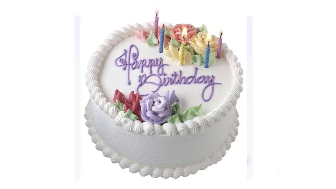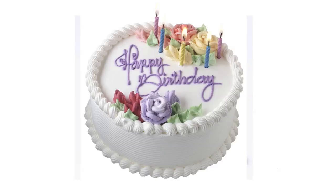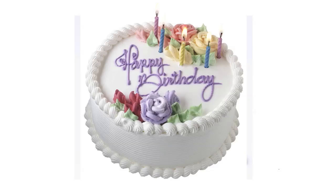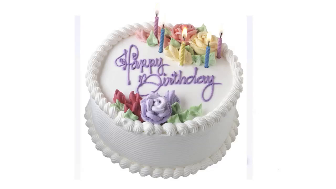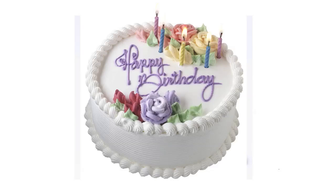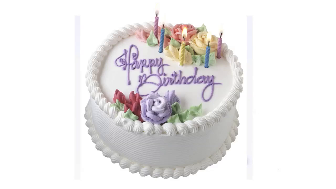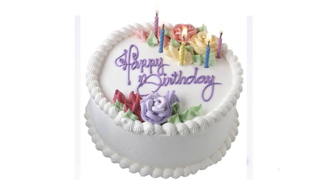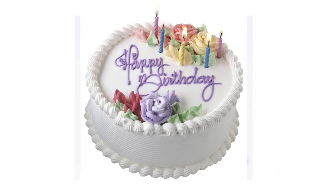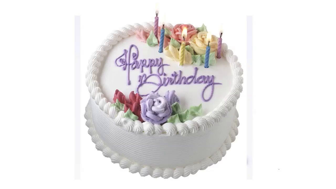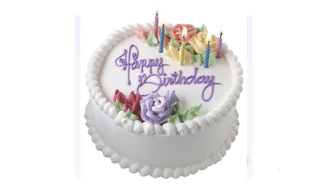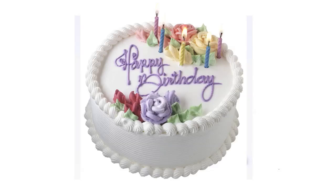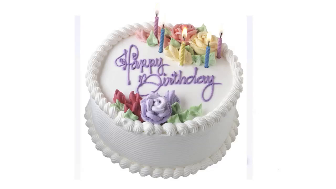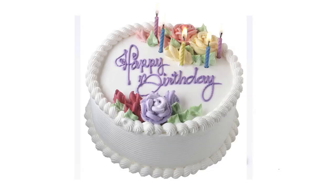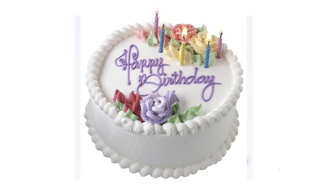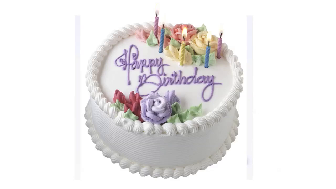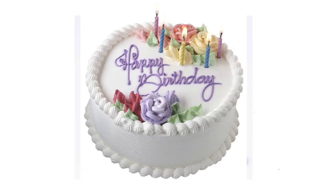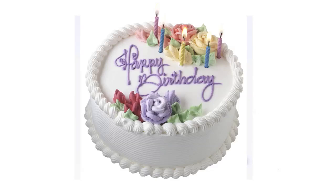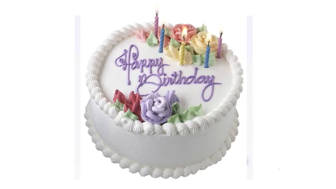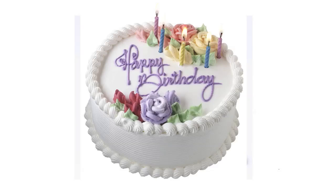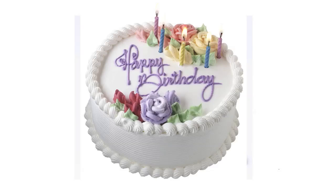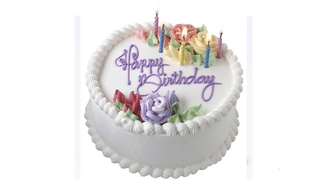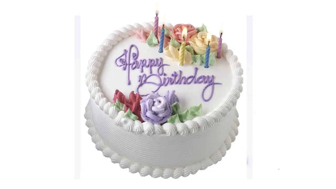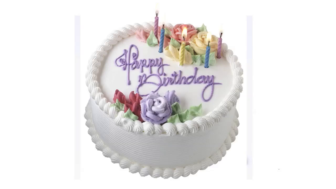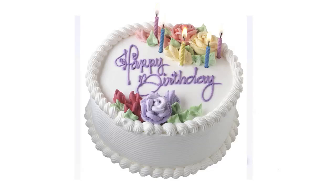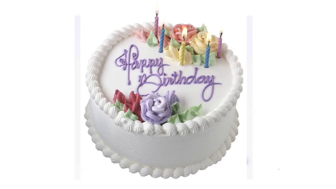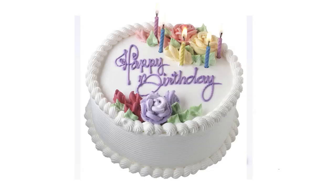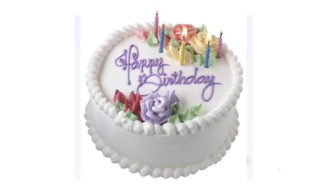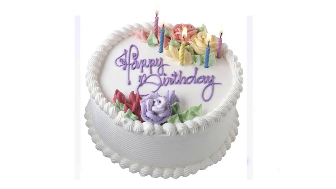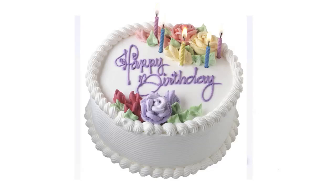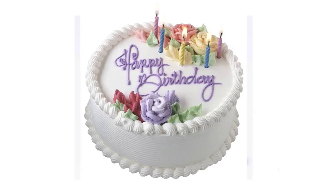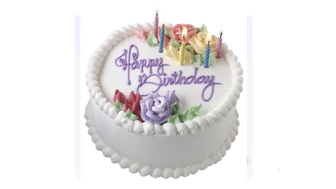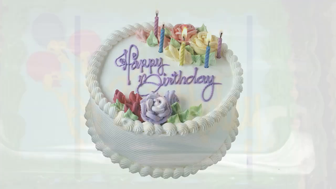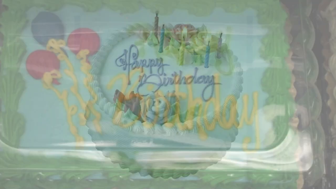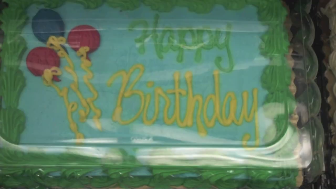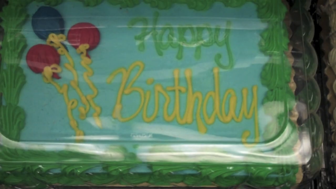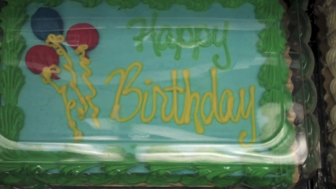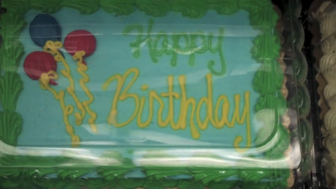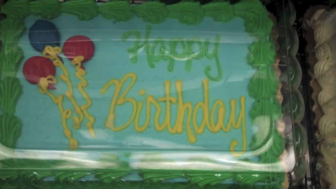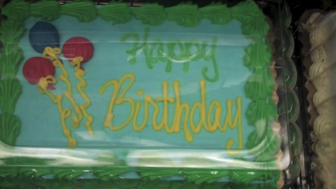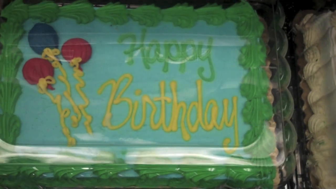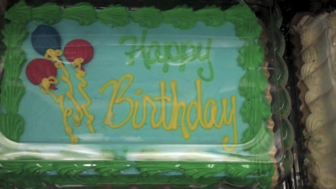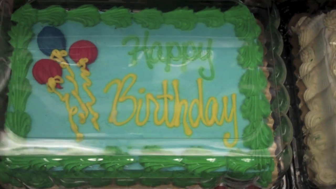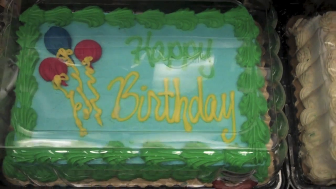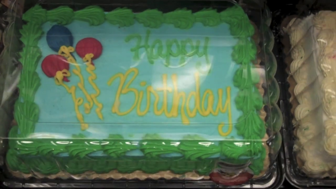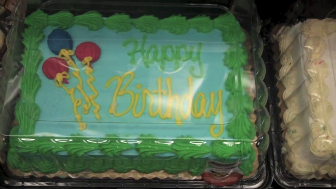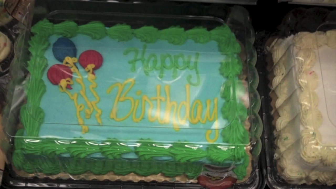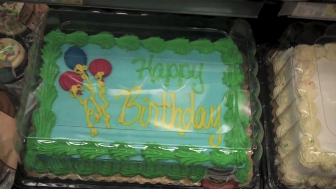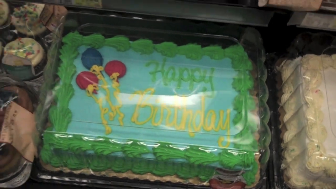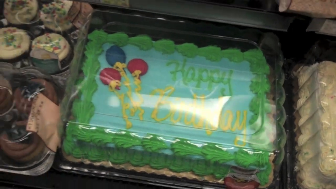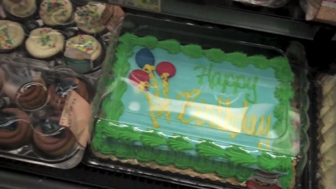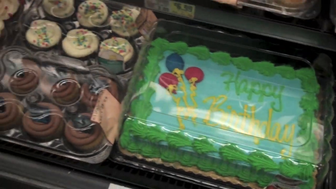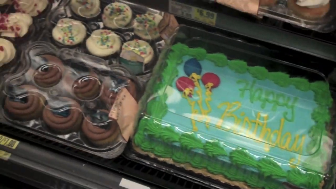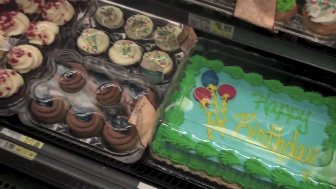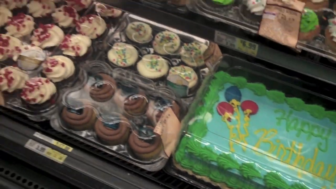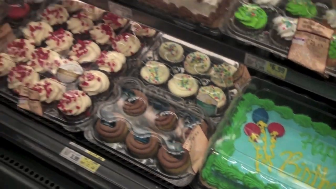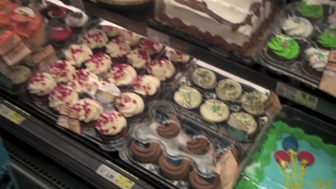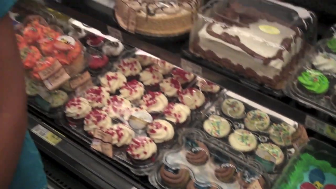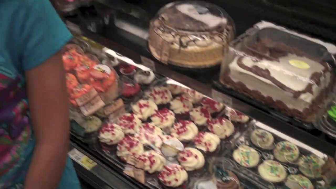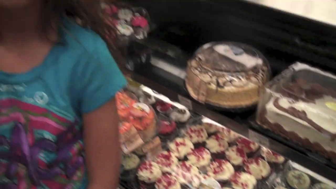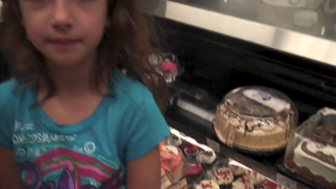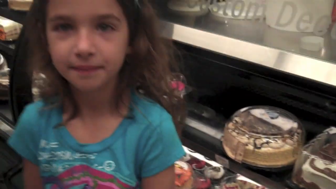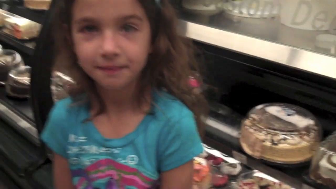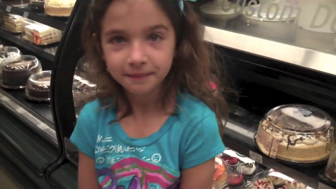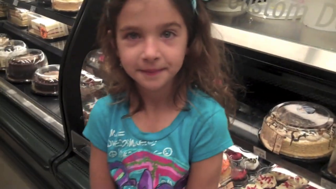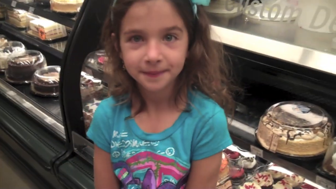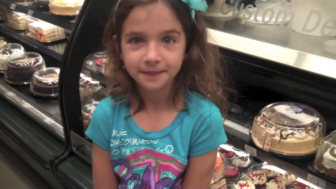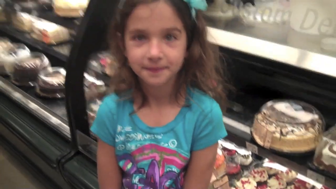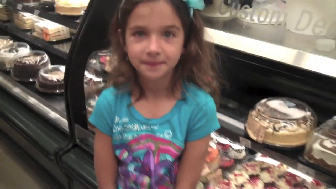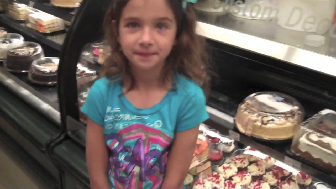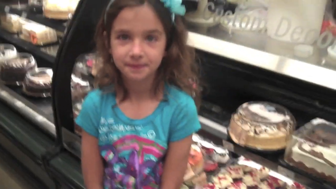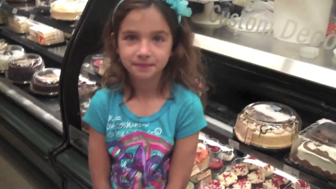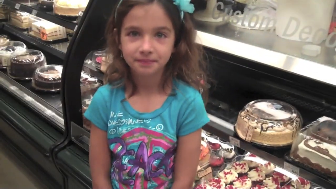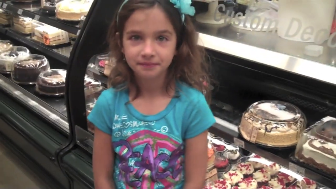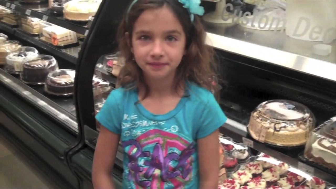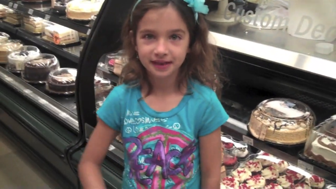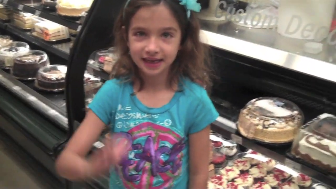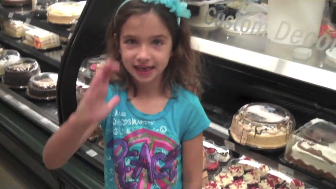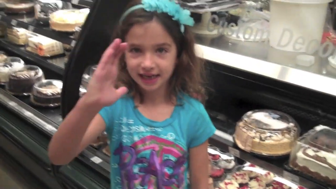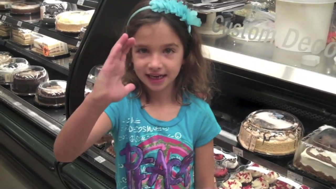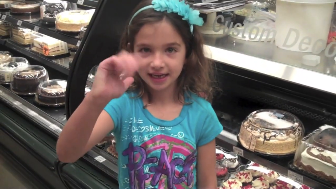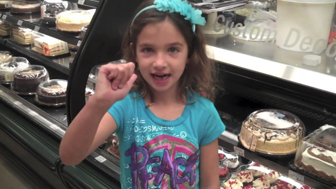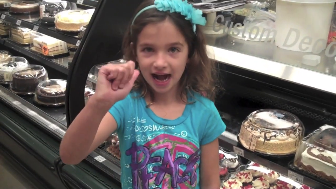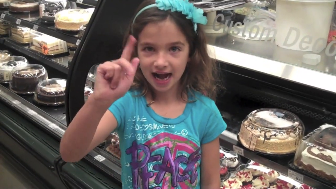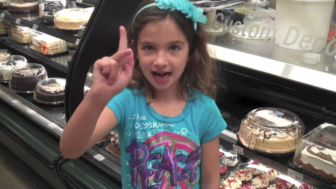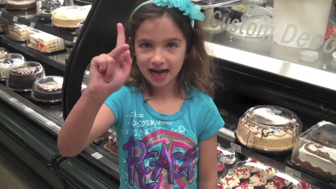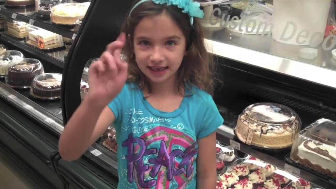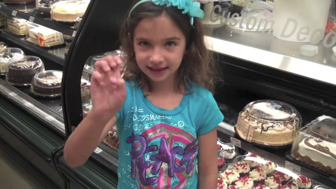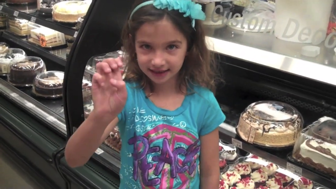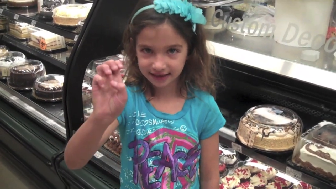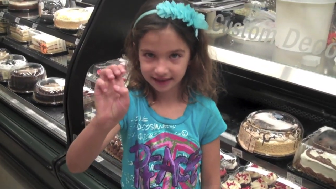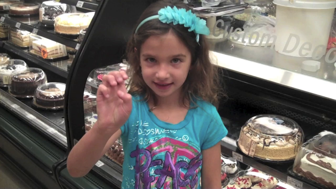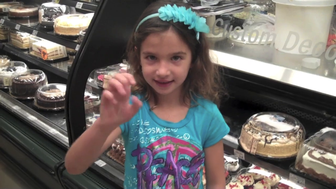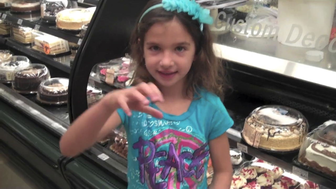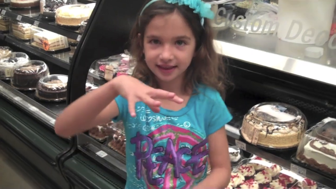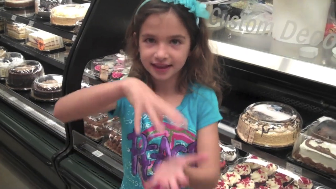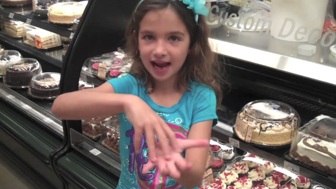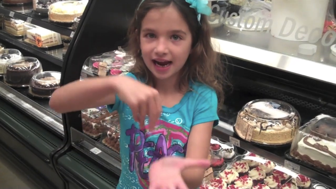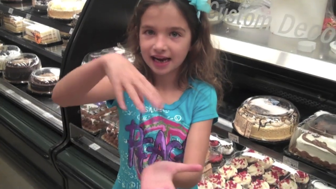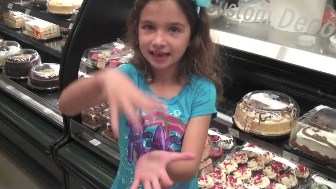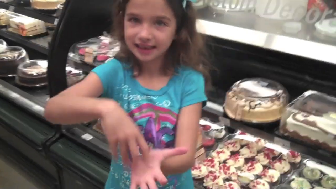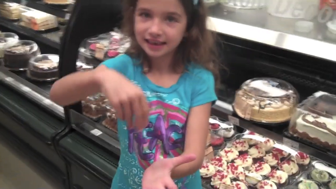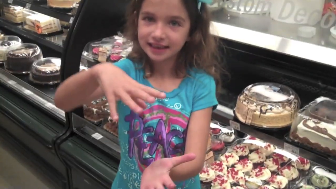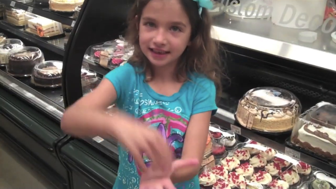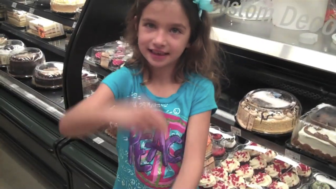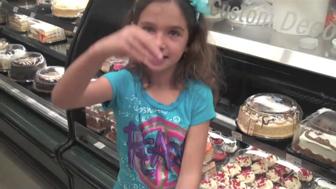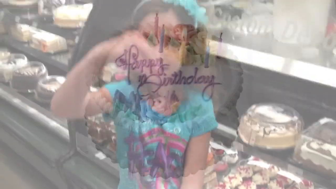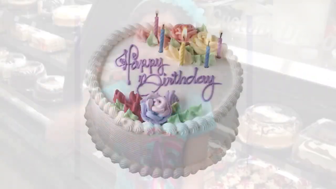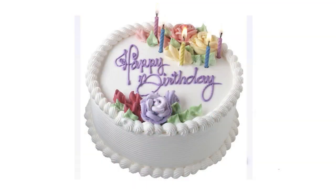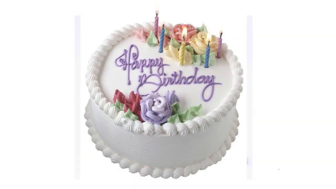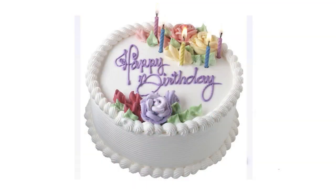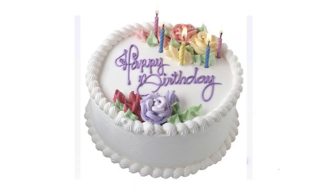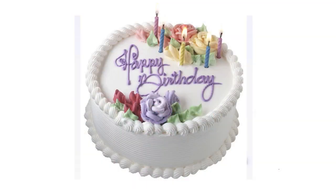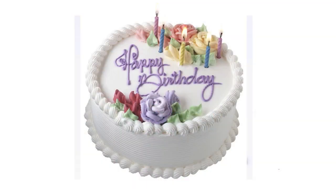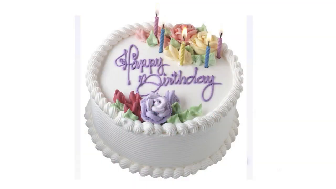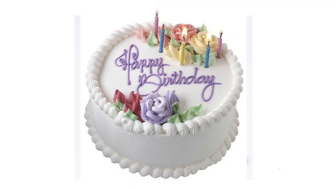CAKE